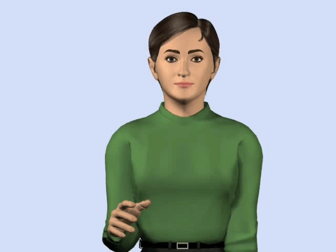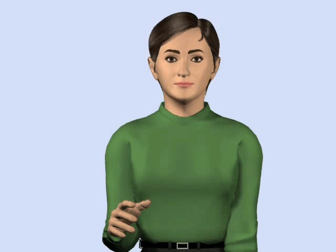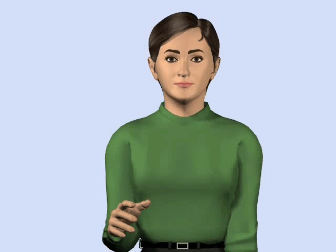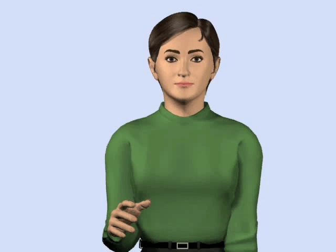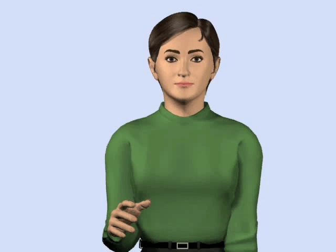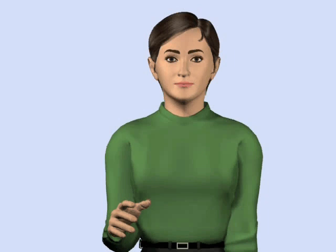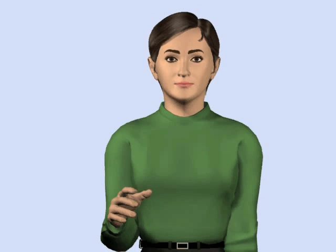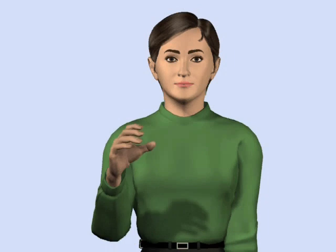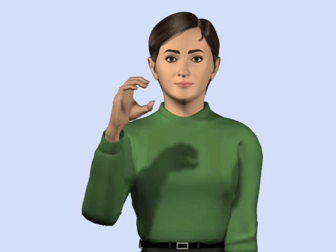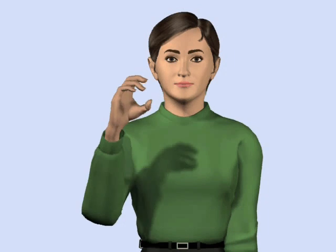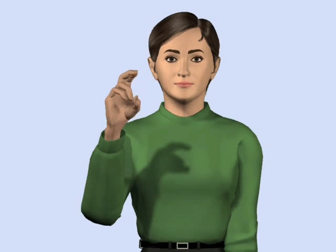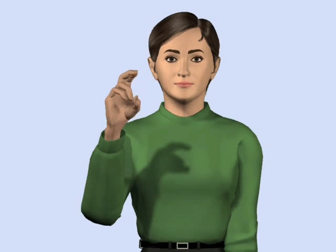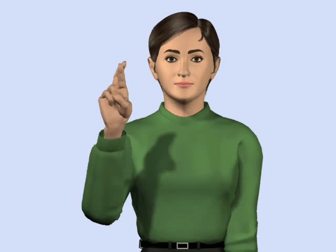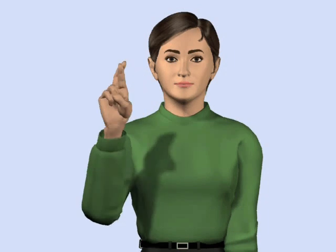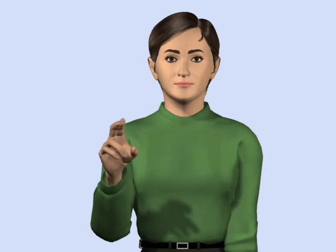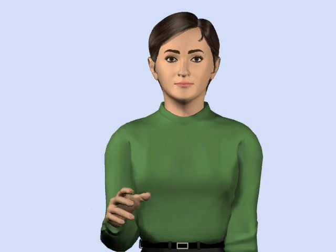Cedar Rapids,IO